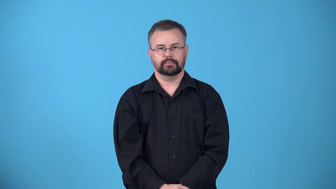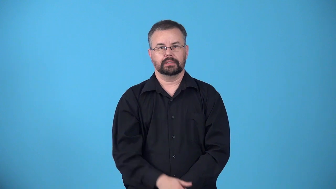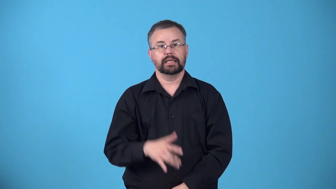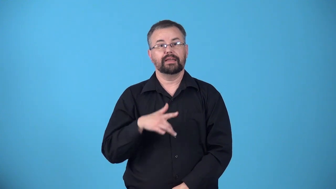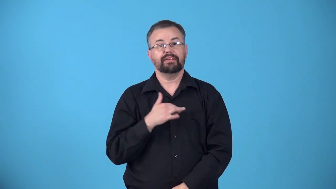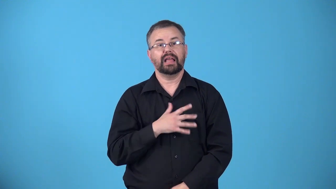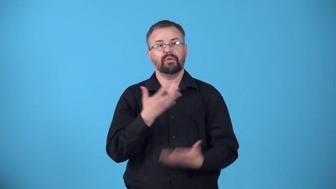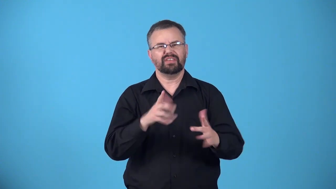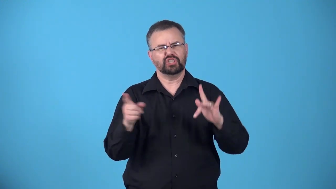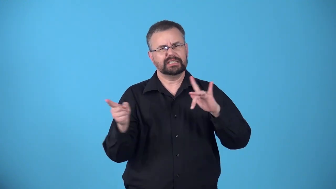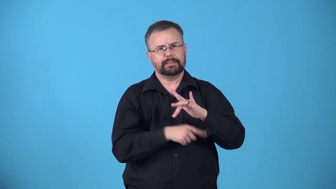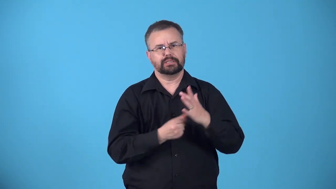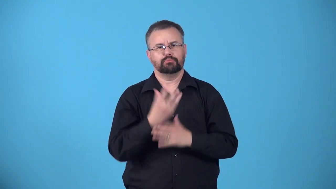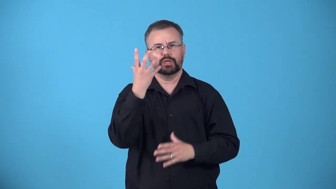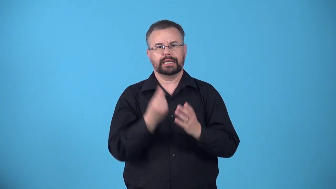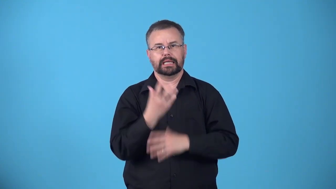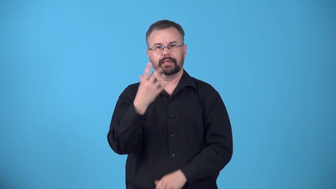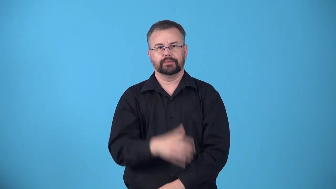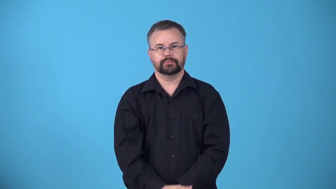springless